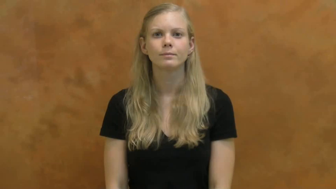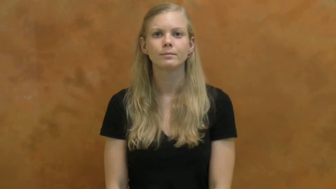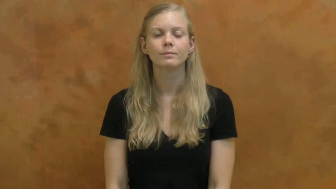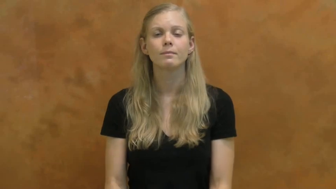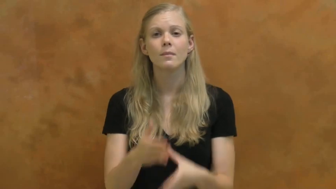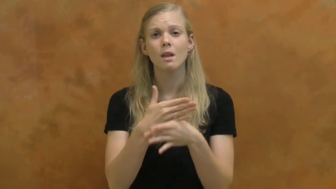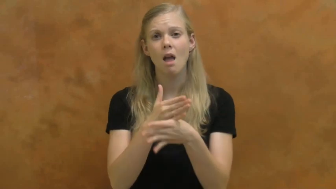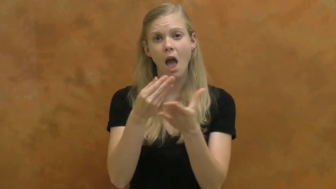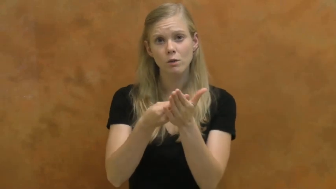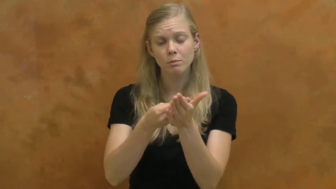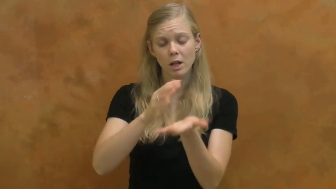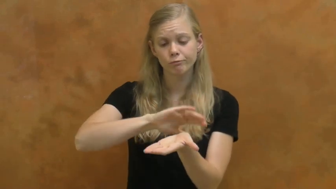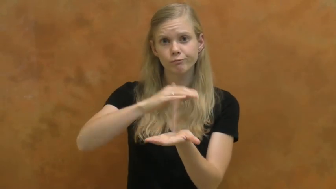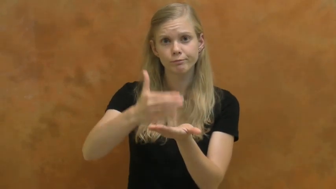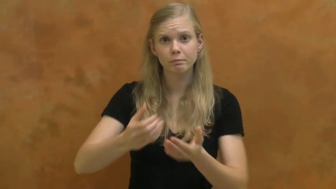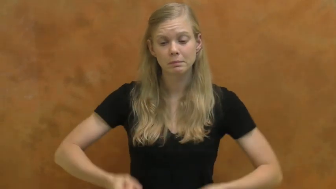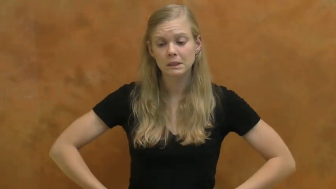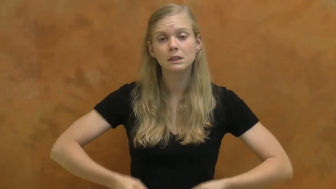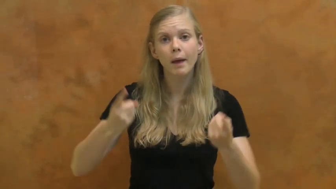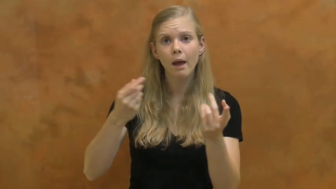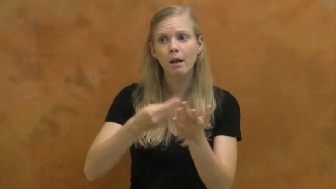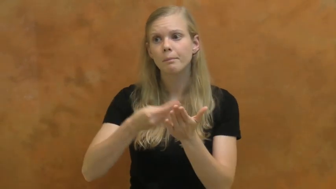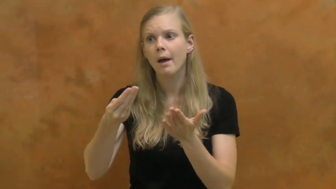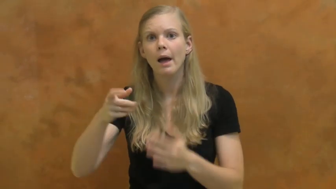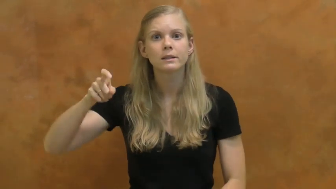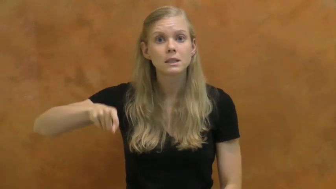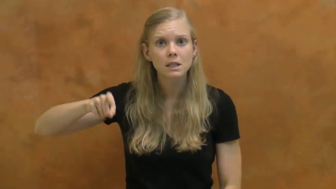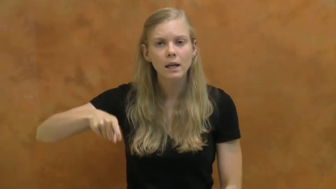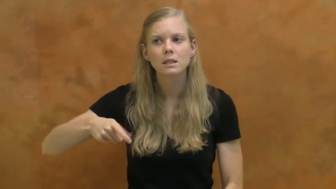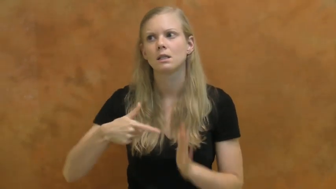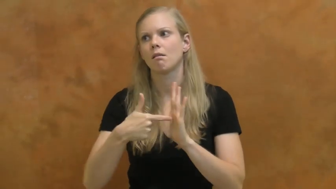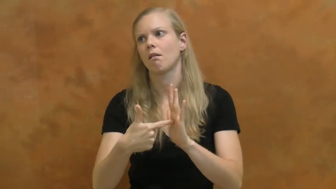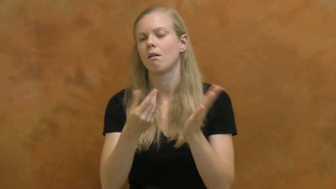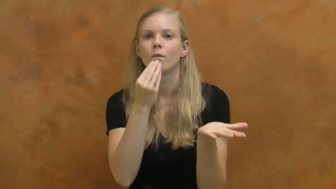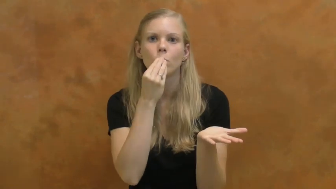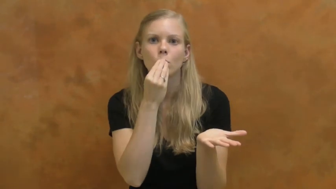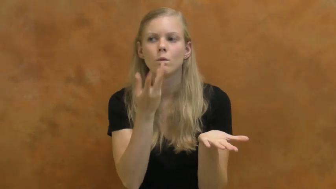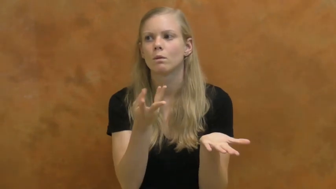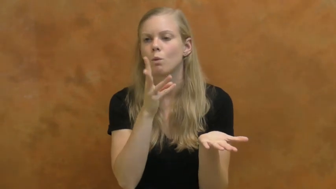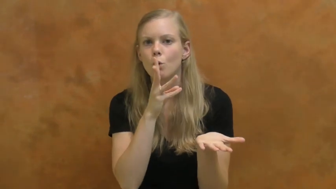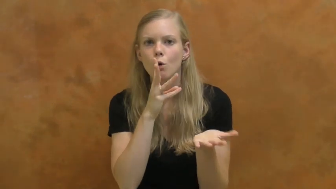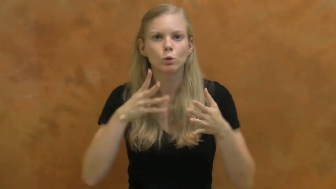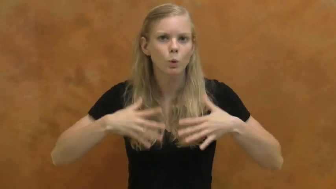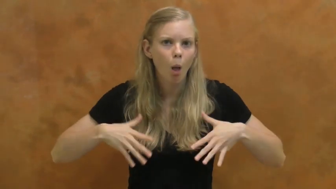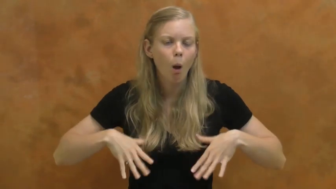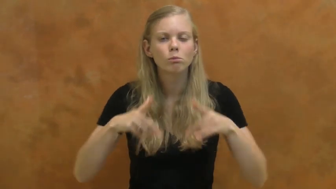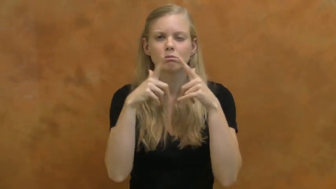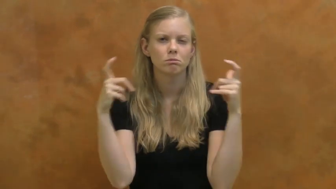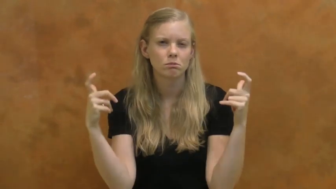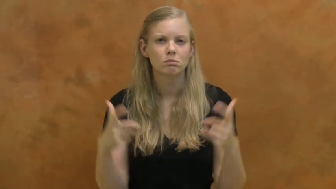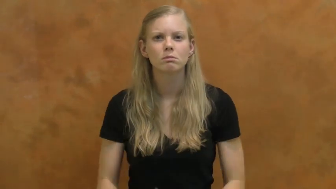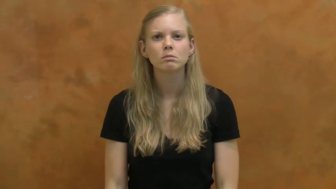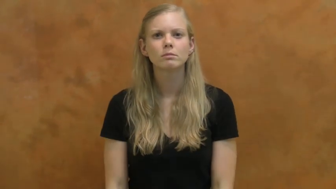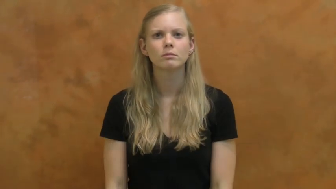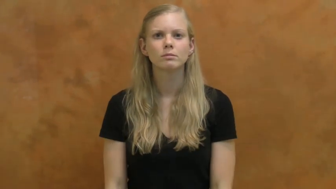cost of living